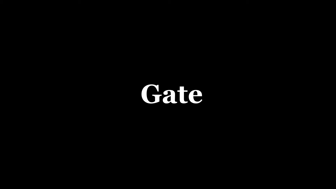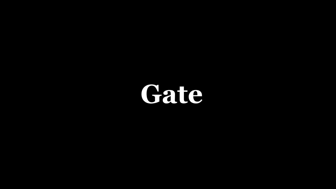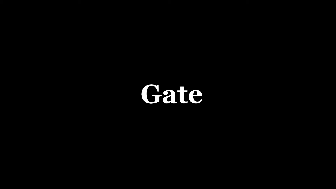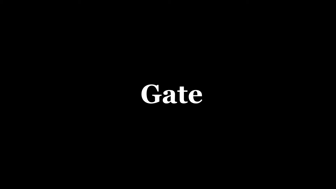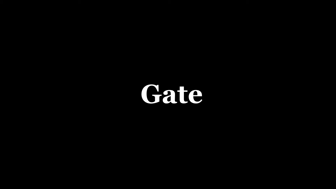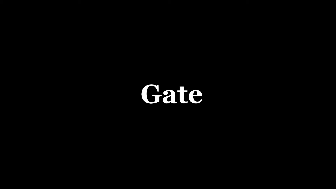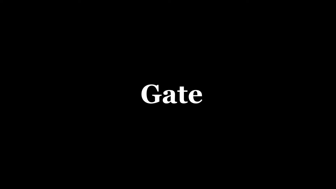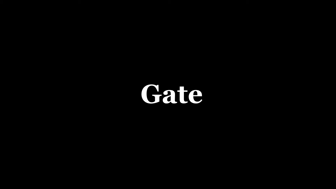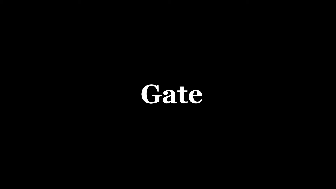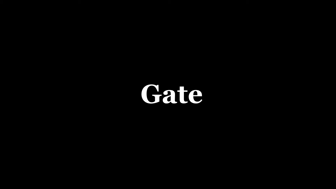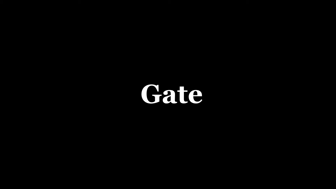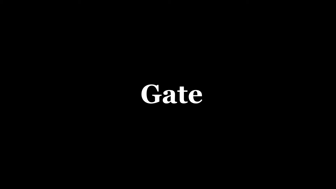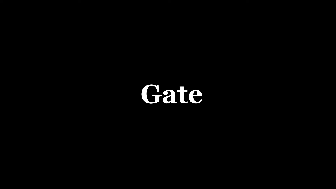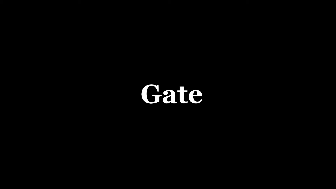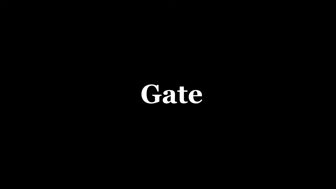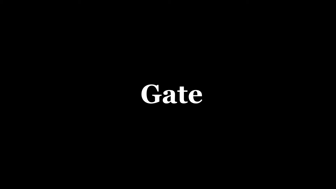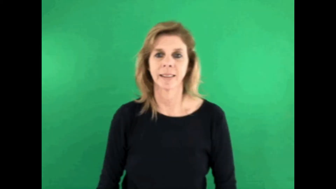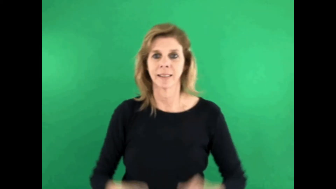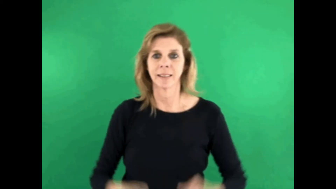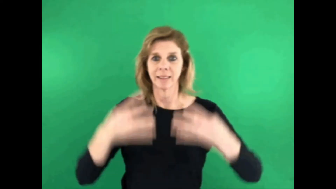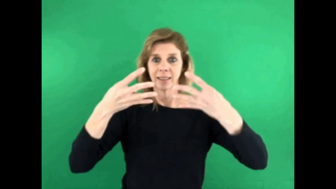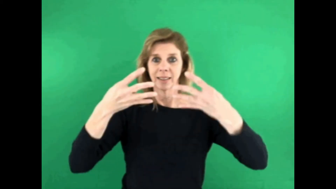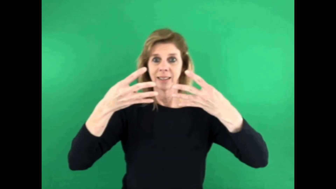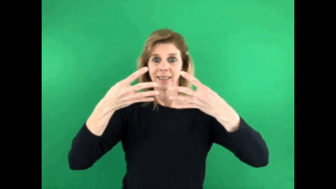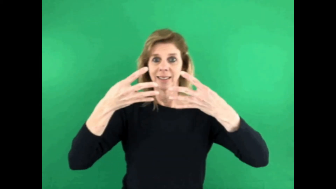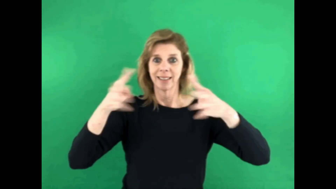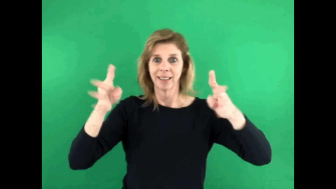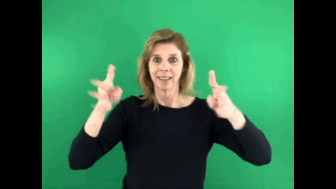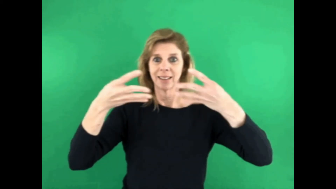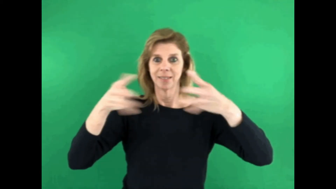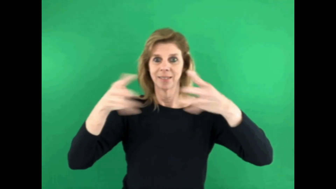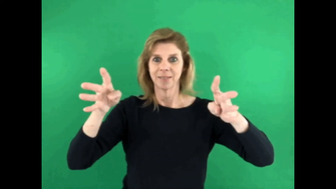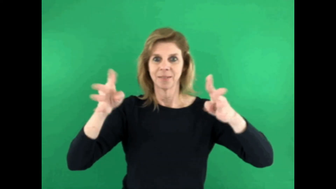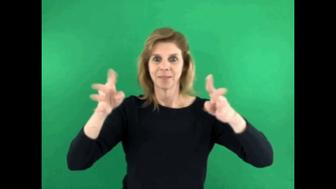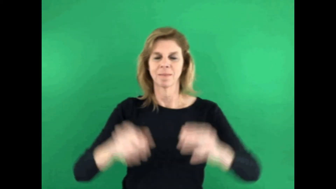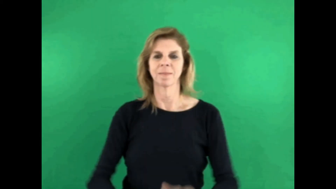Gate